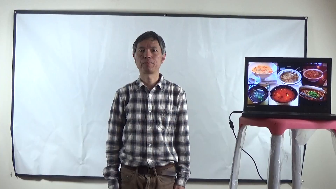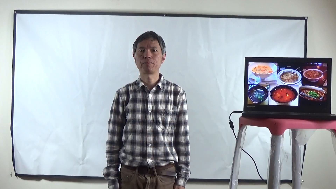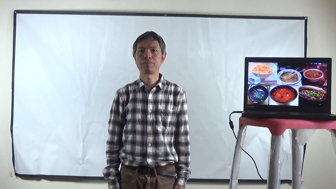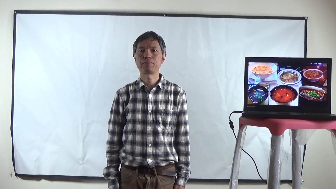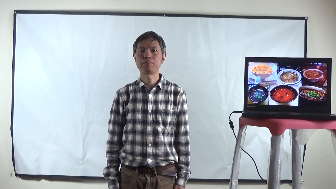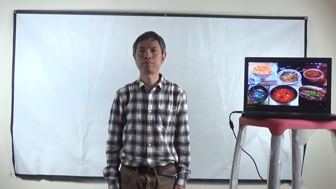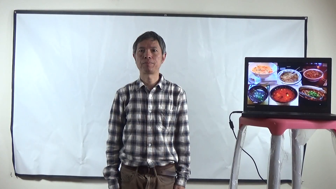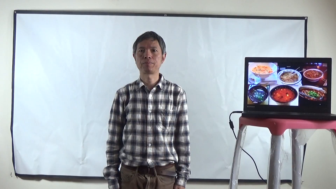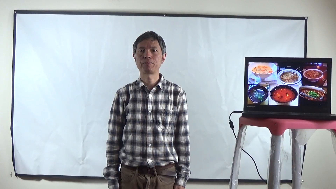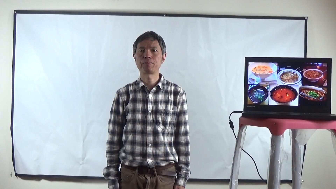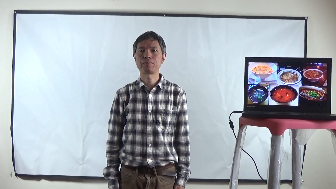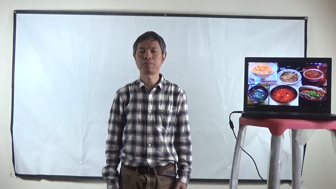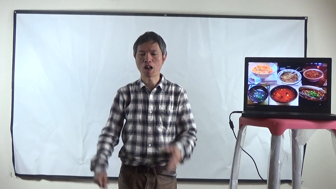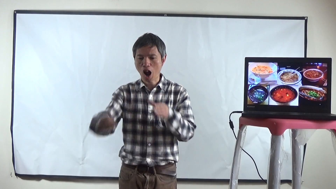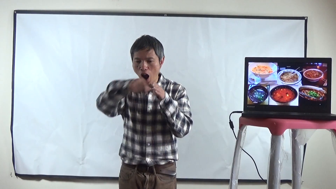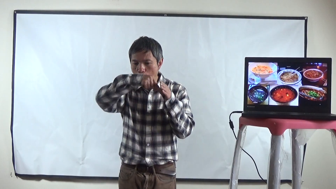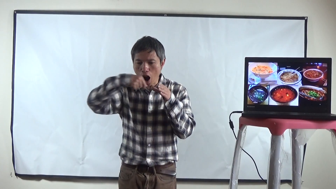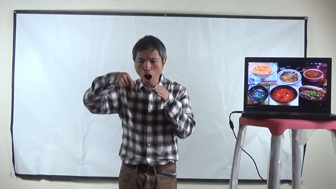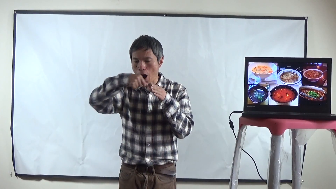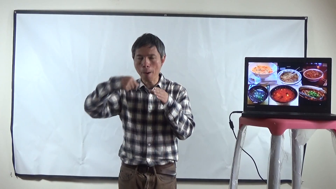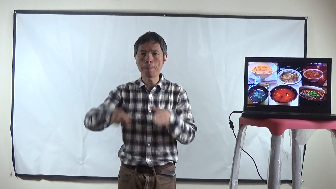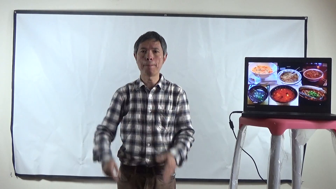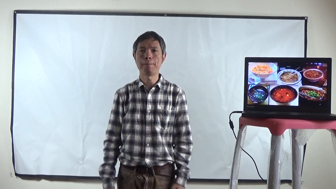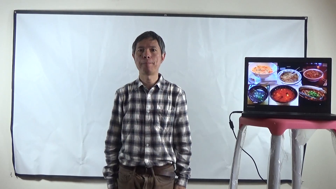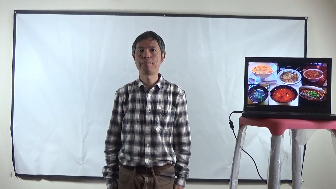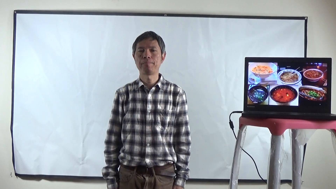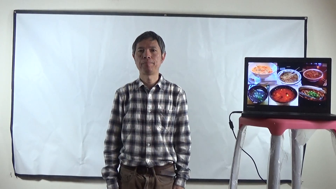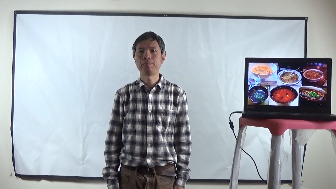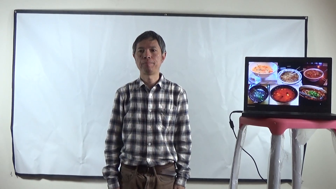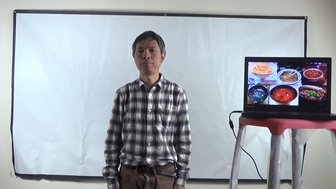soup